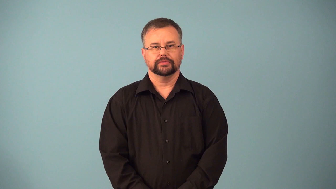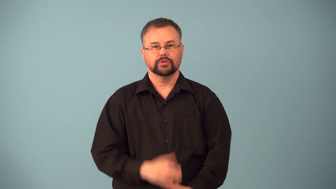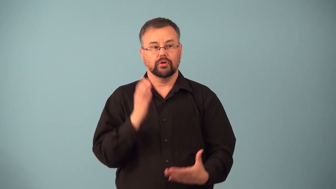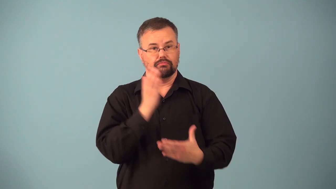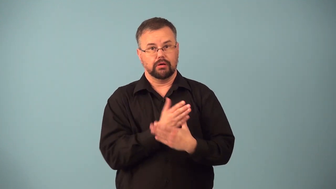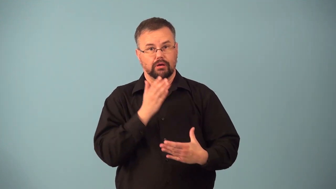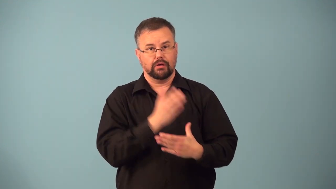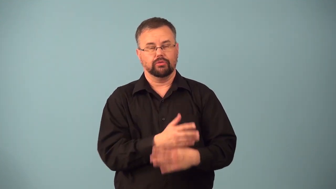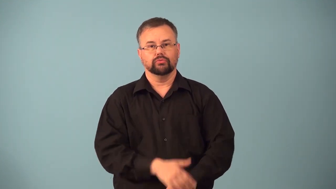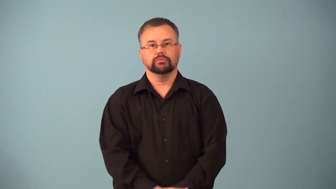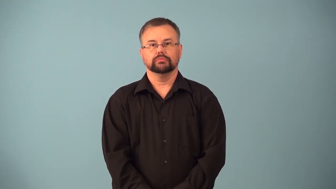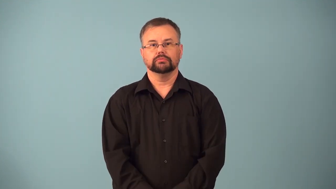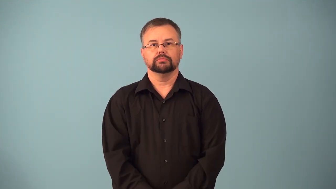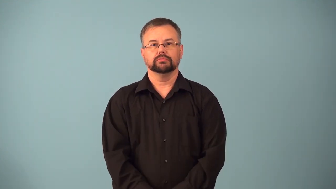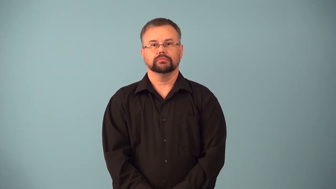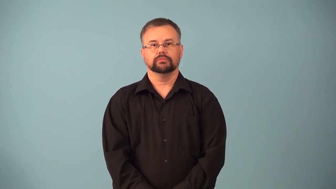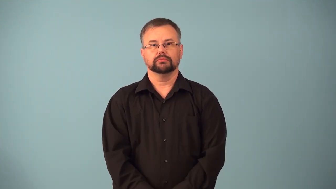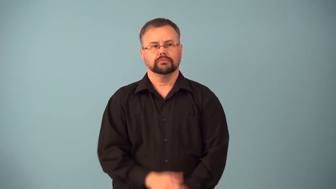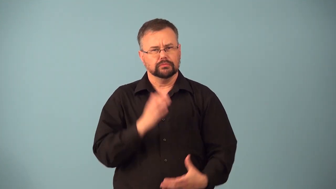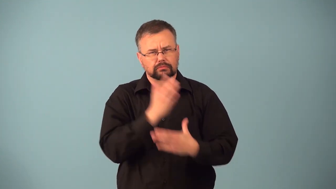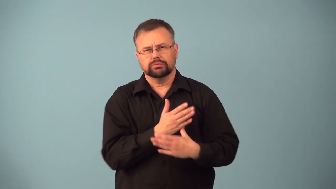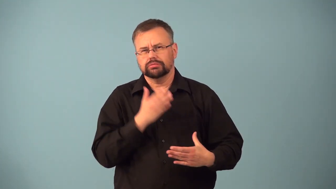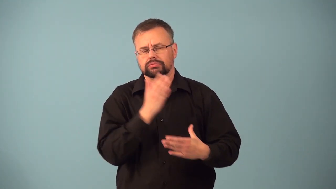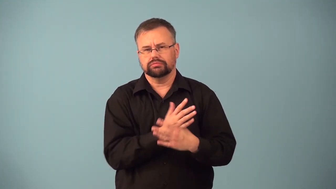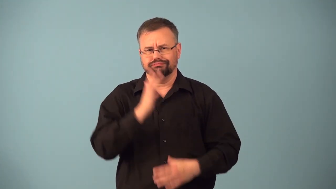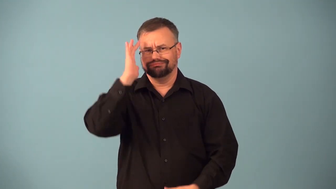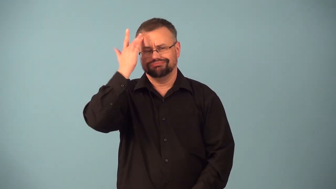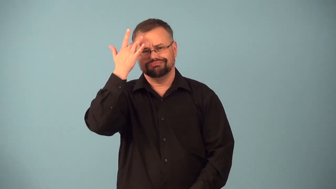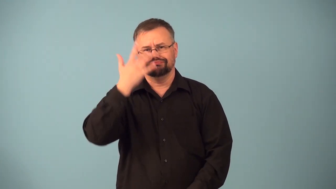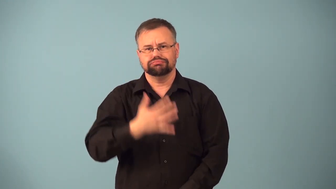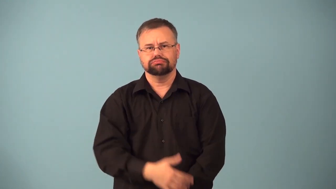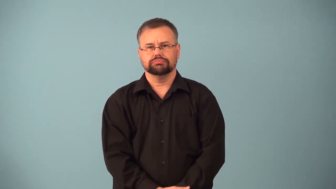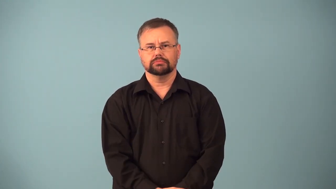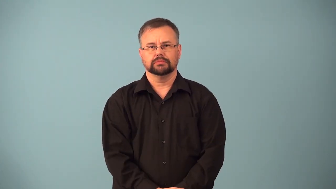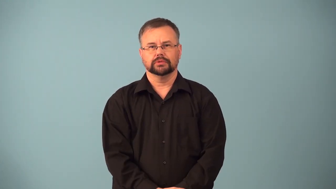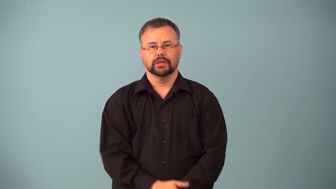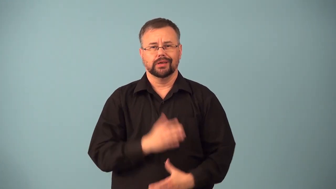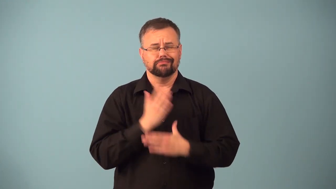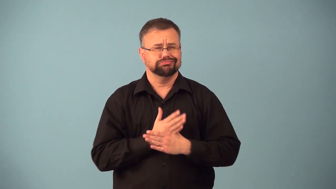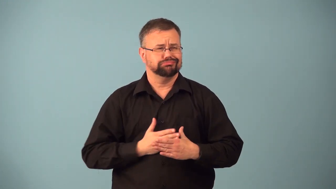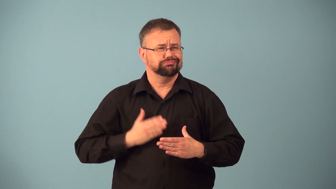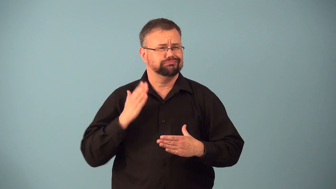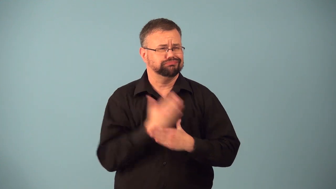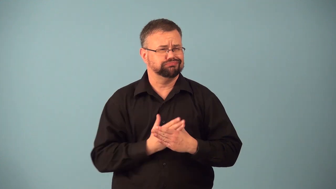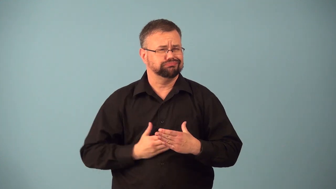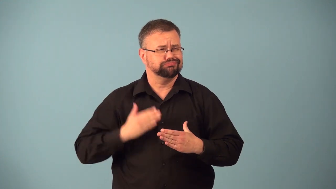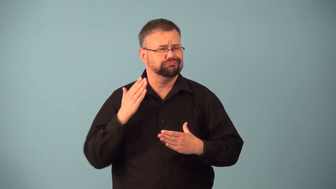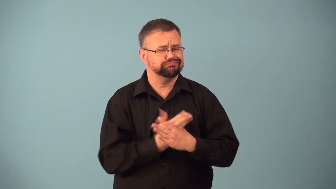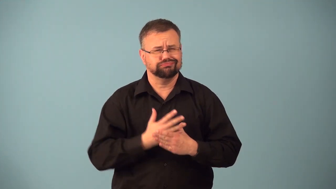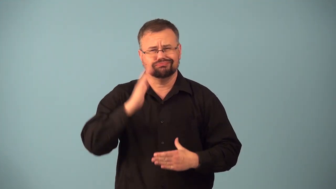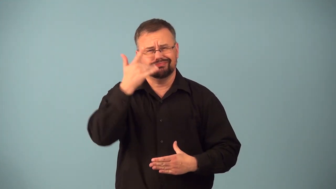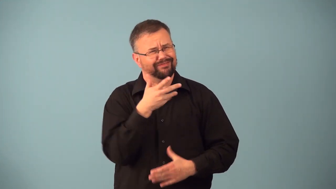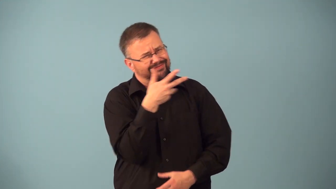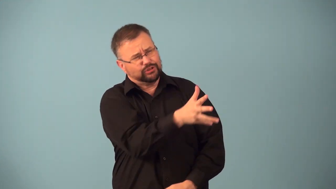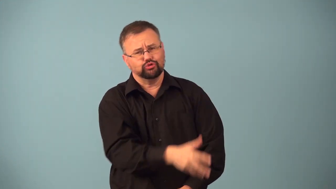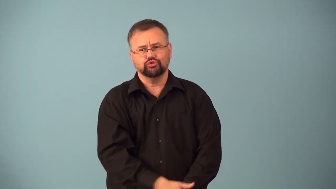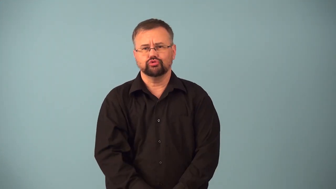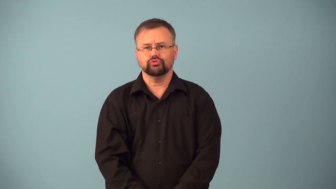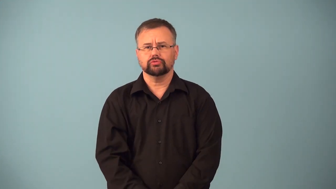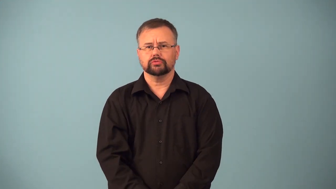jerky,jerkier,jerkiest